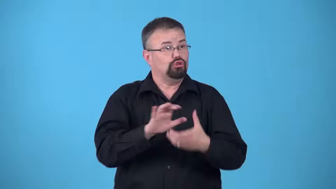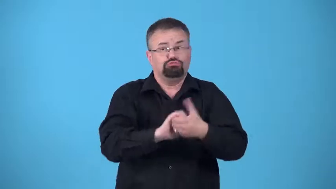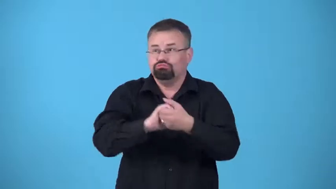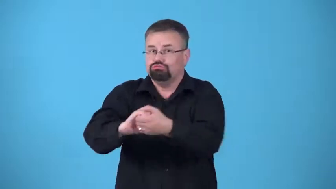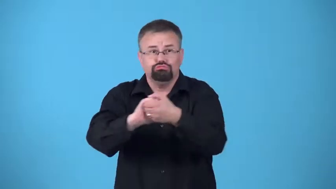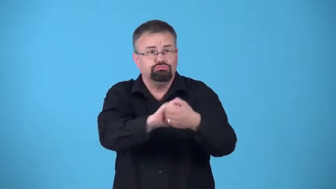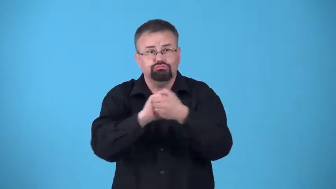shake-hands